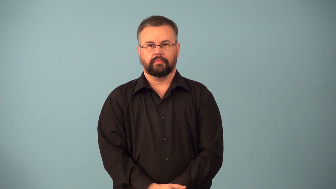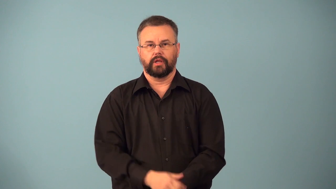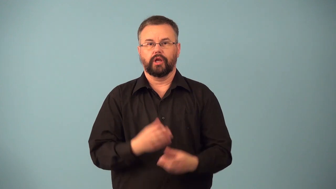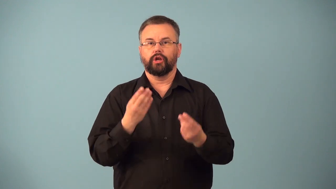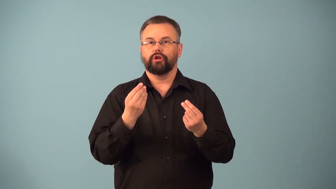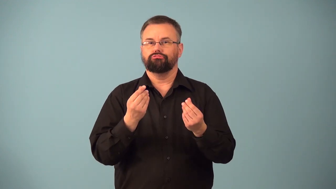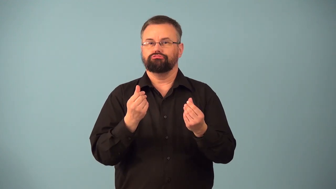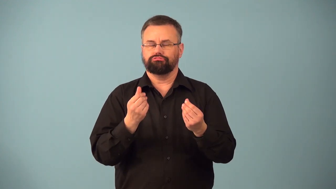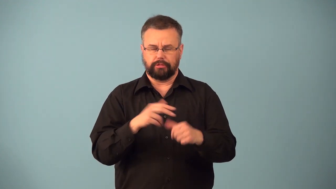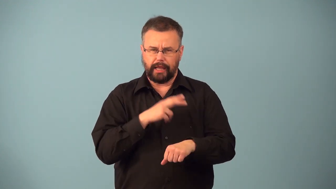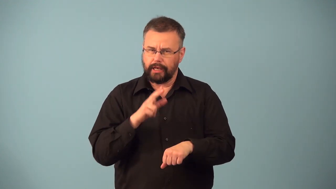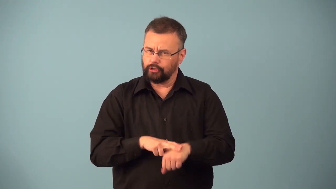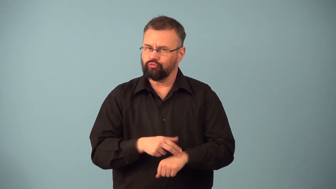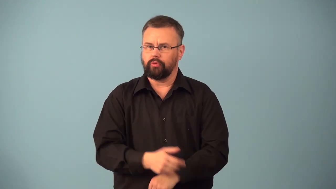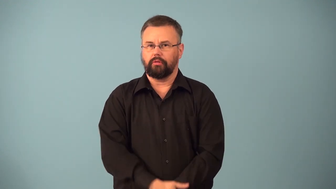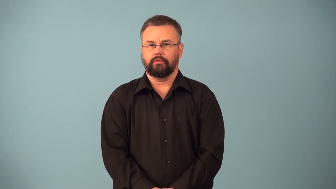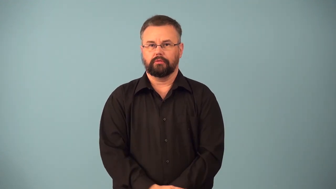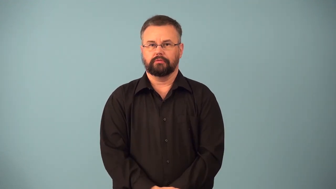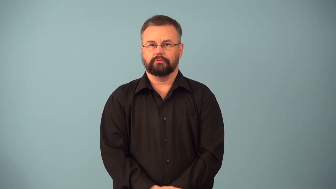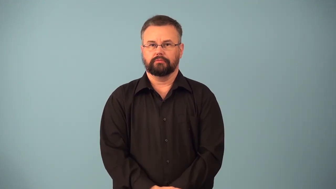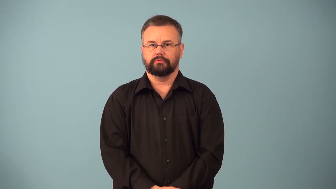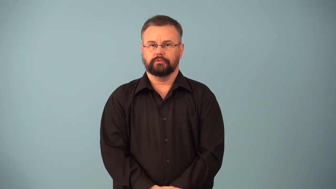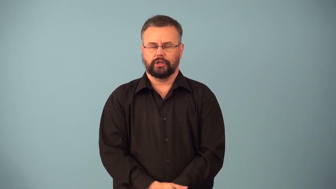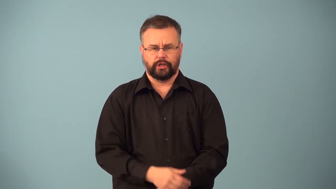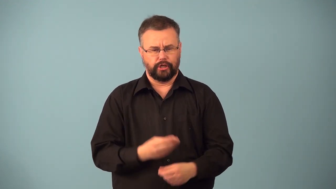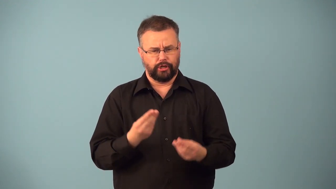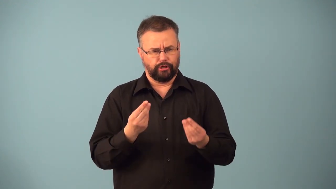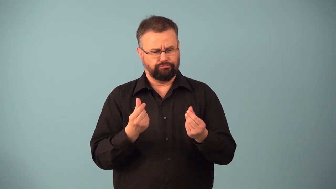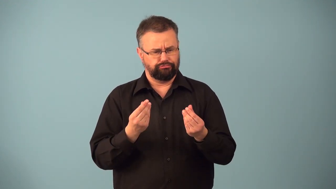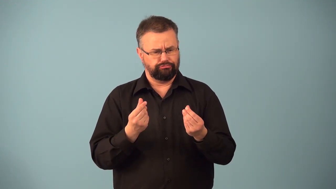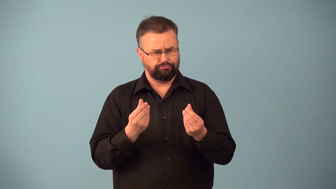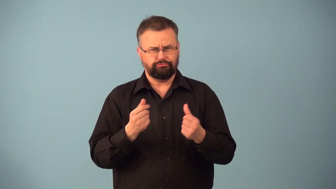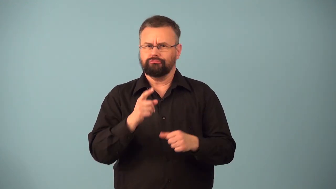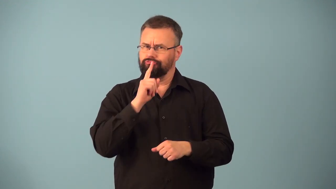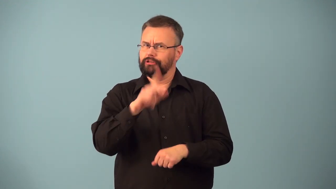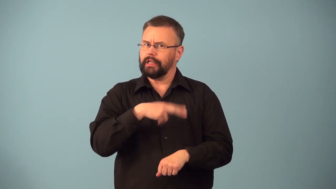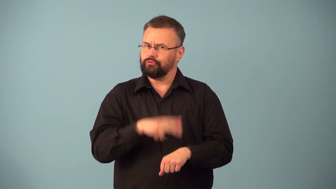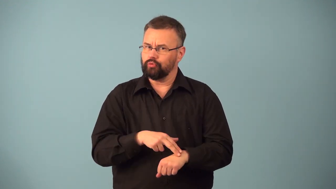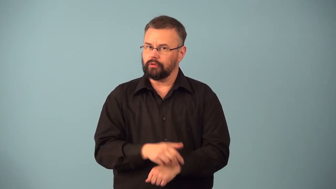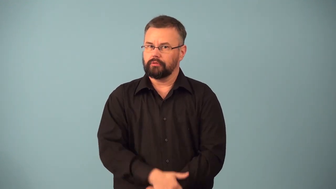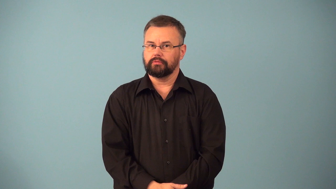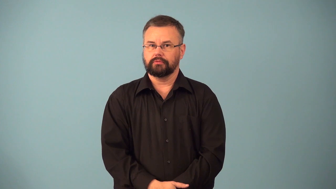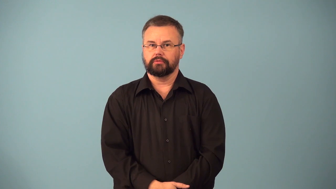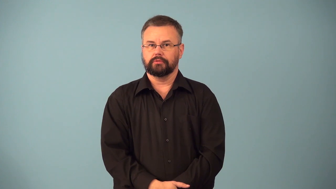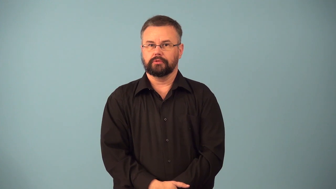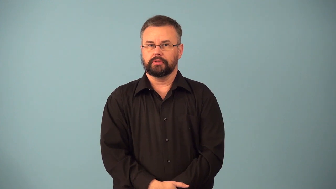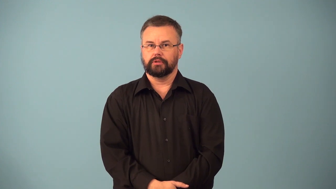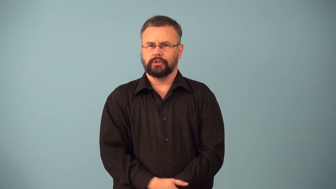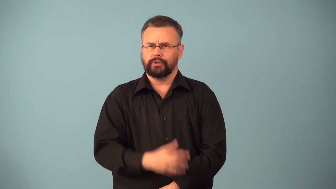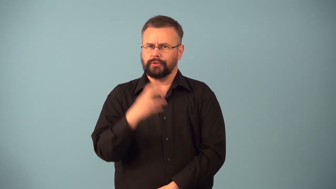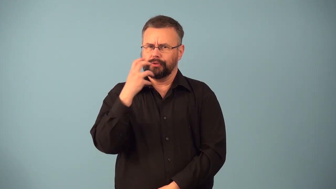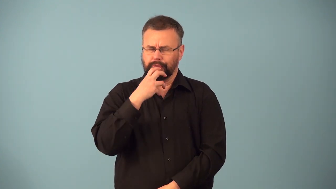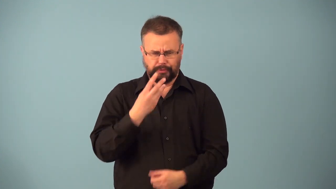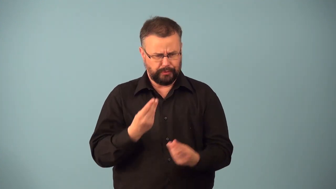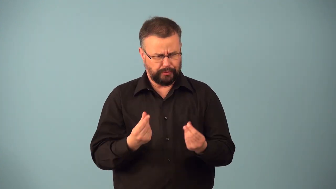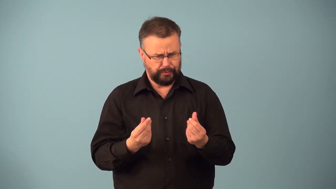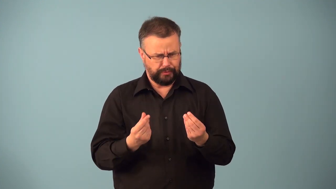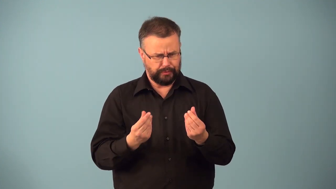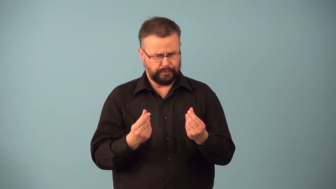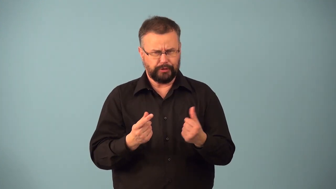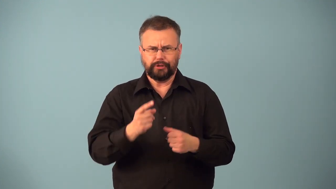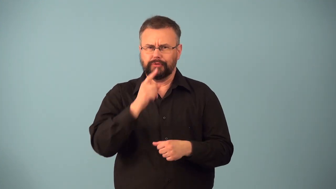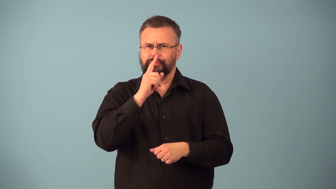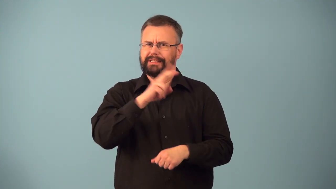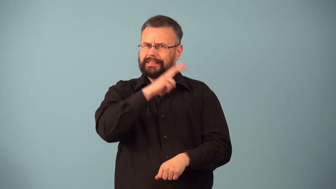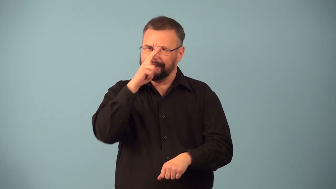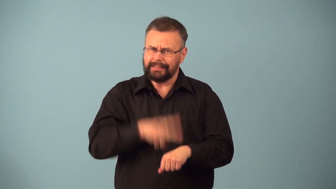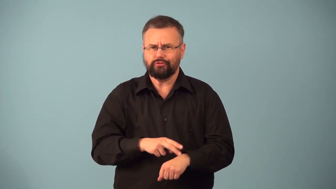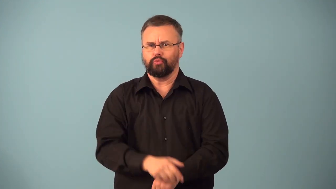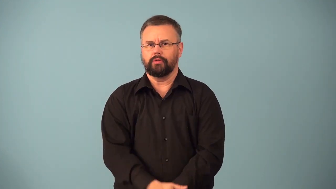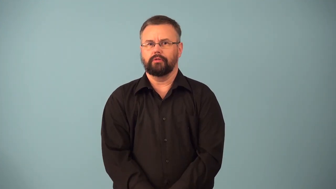earthy